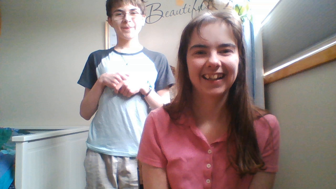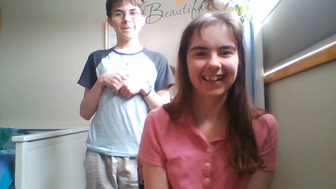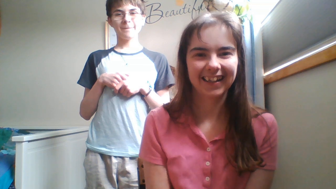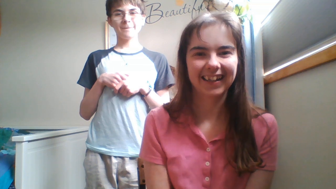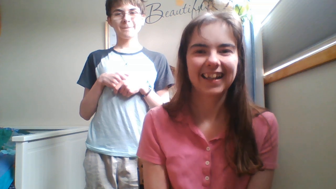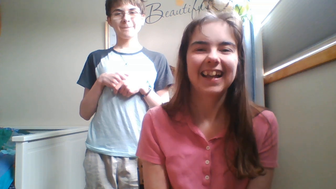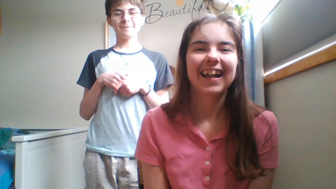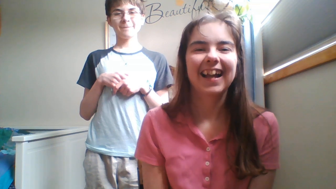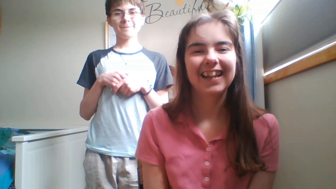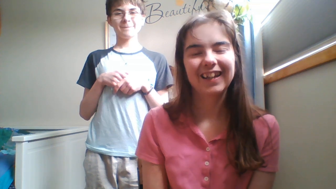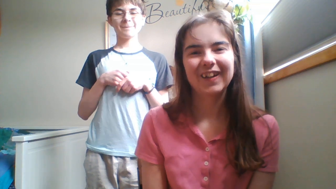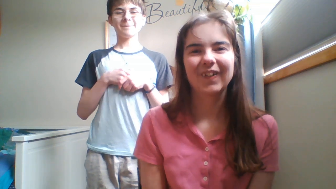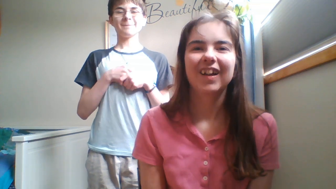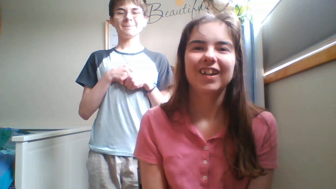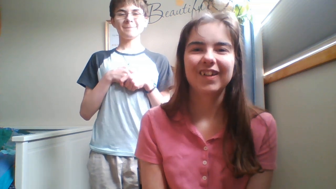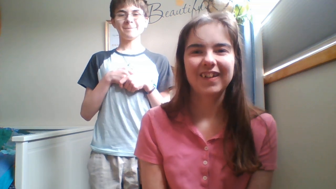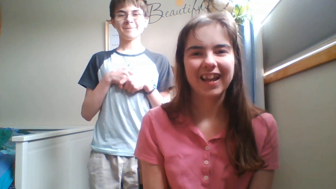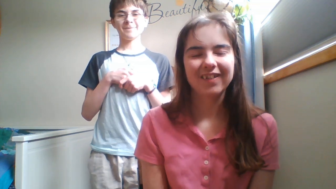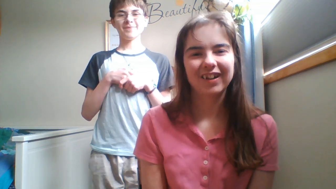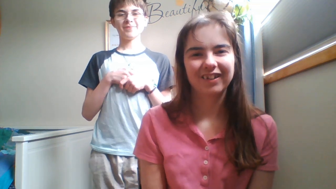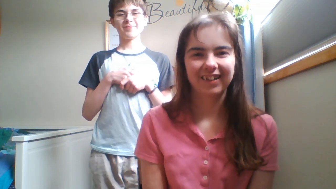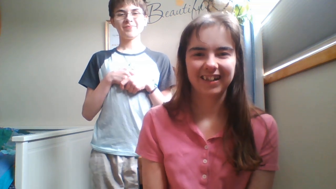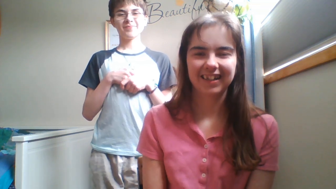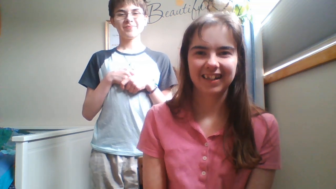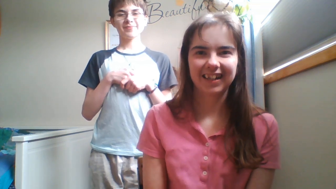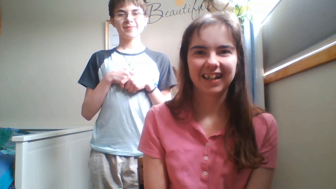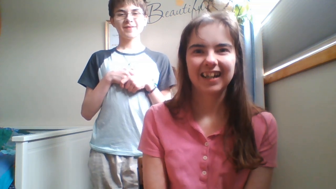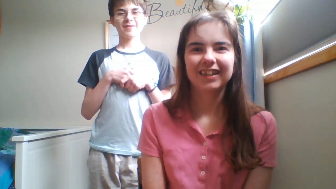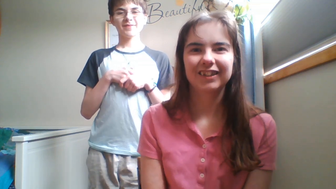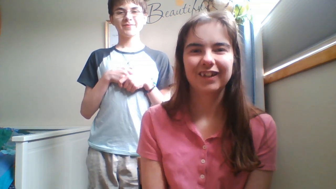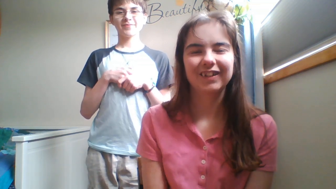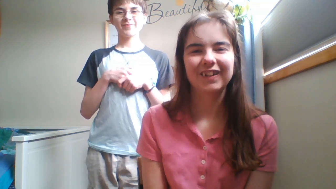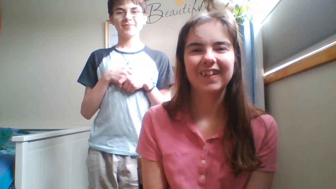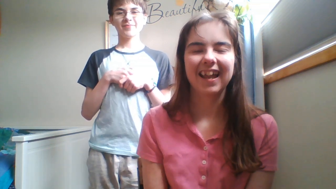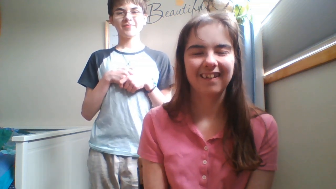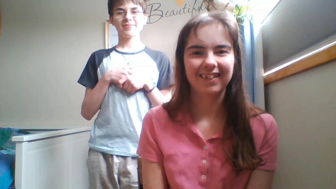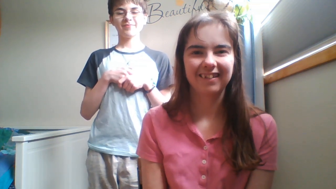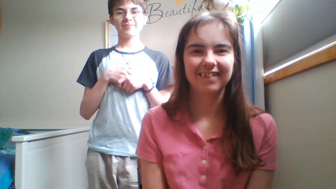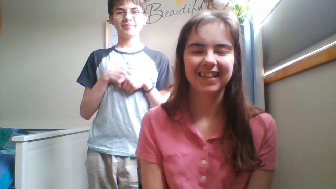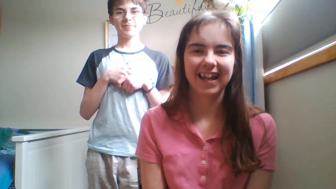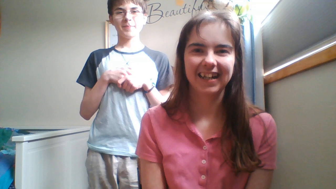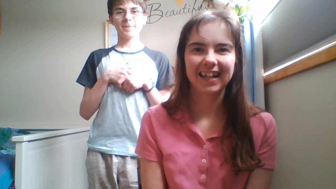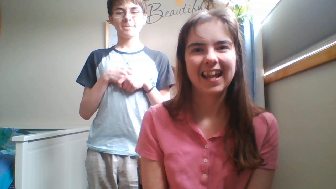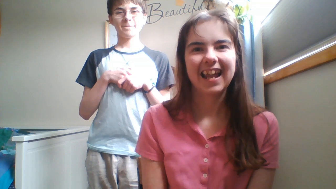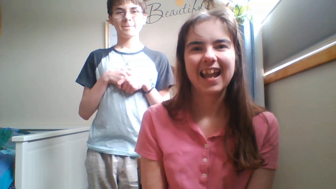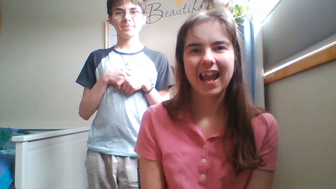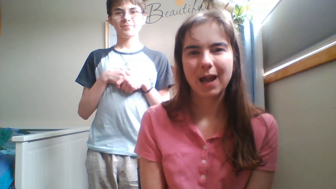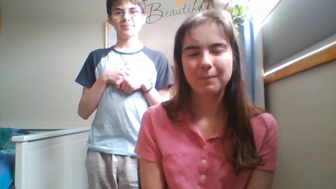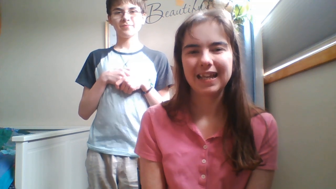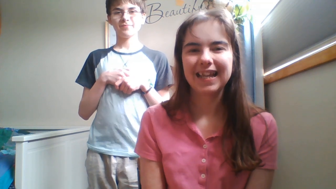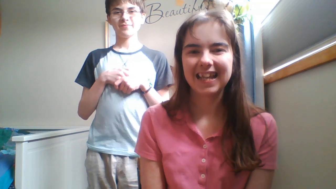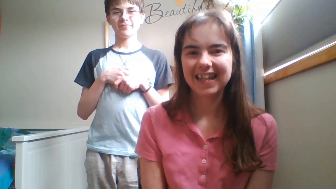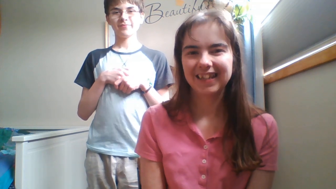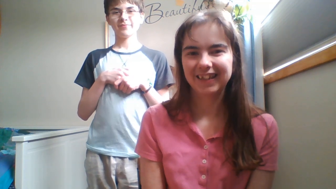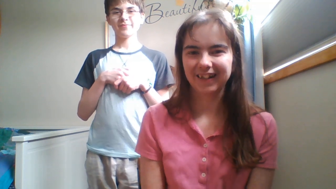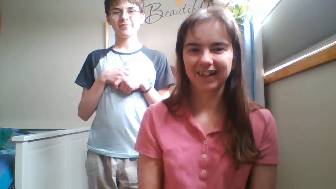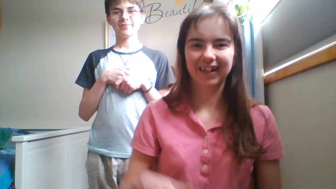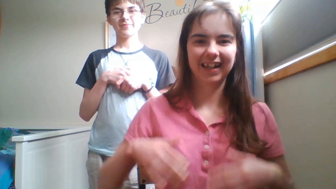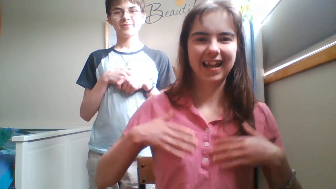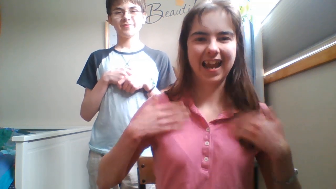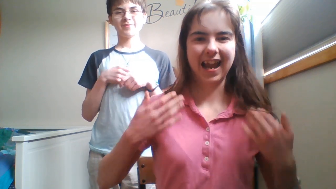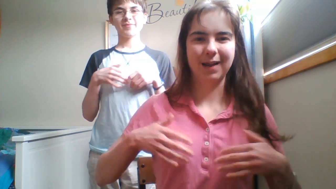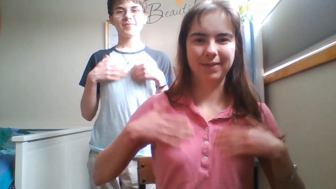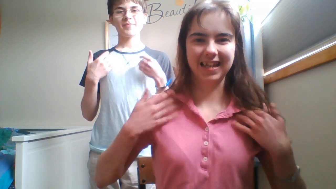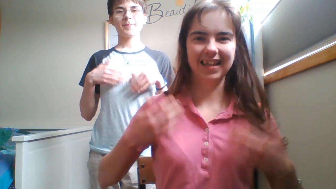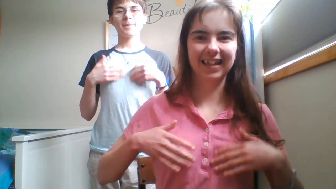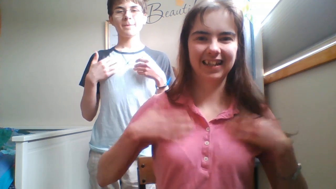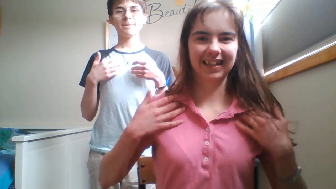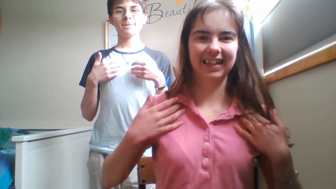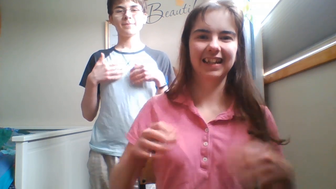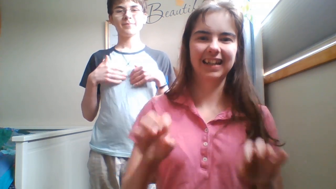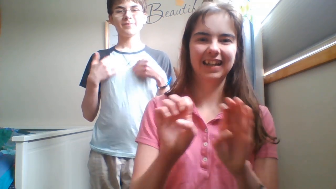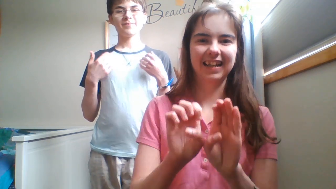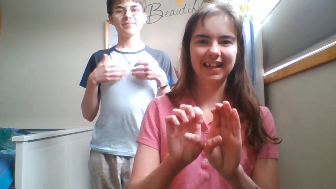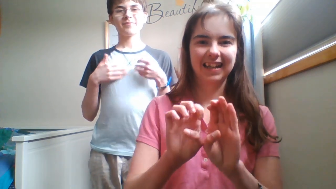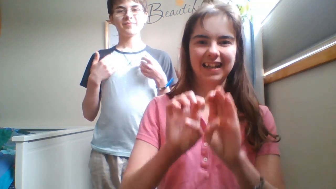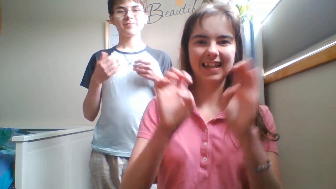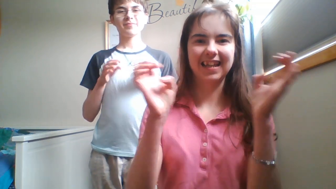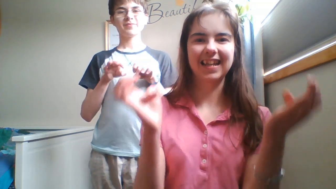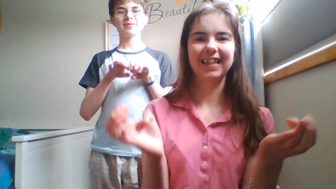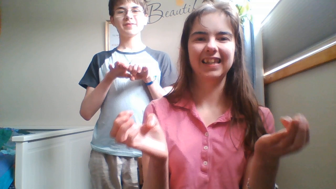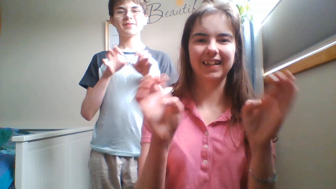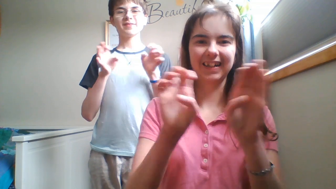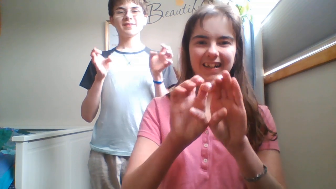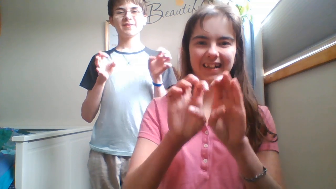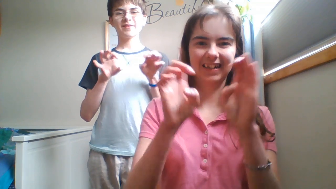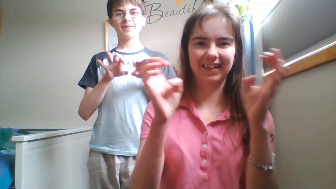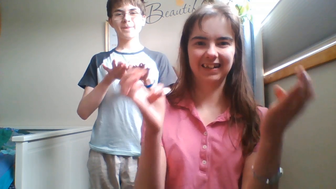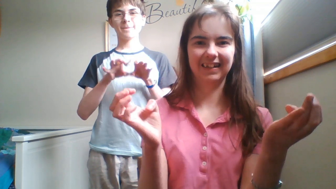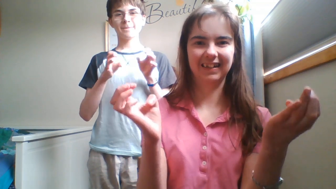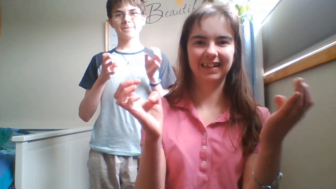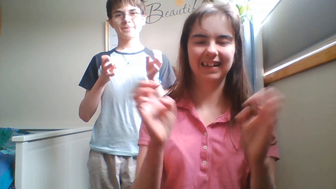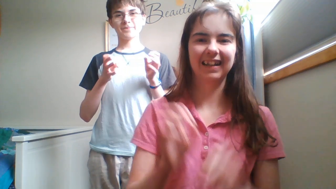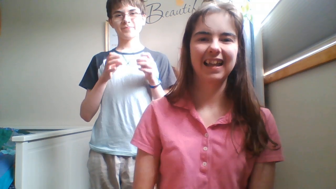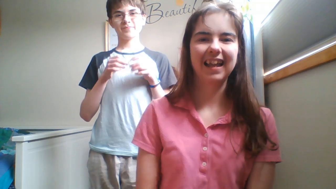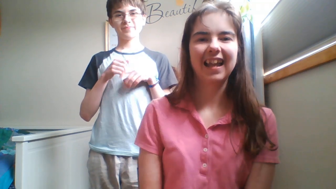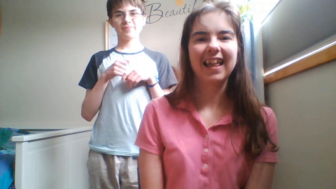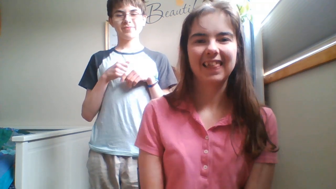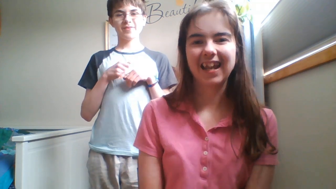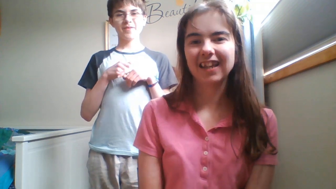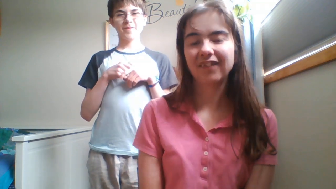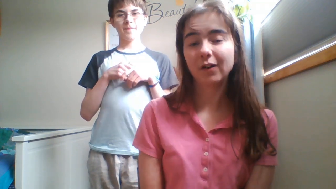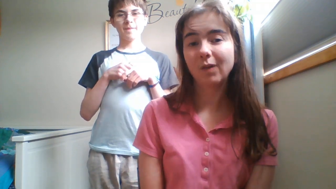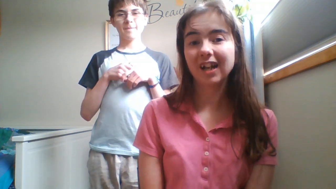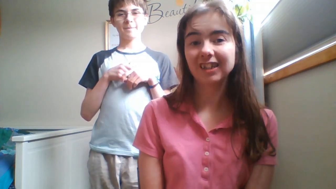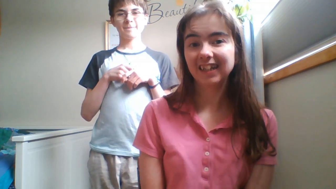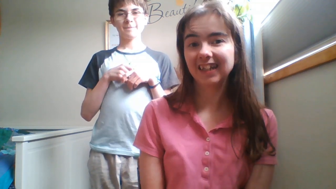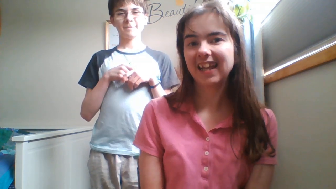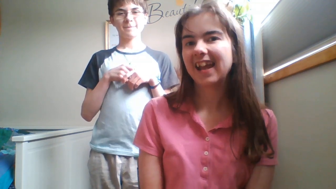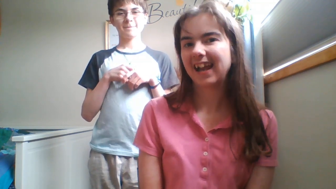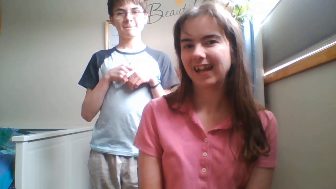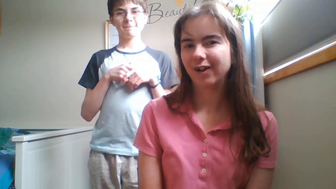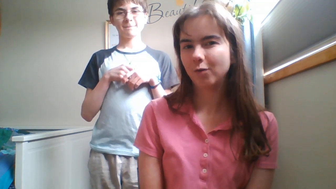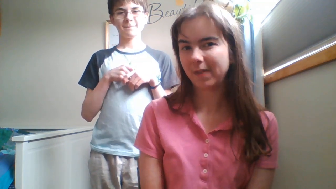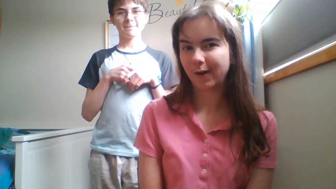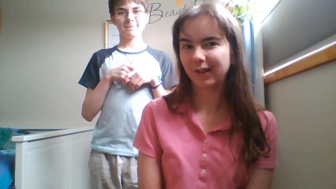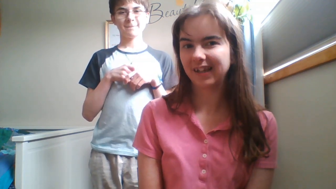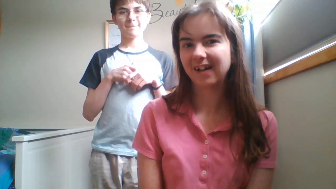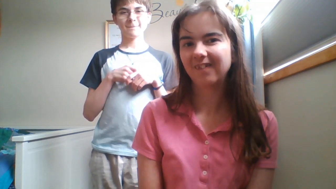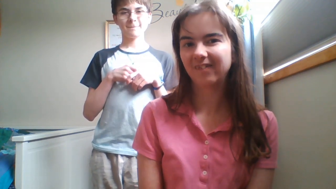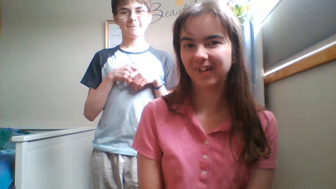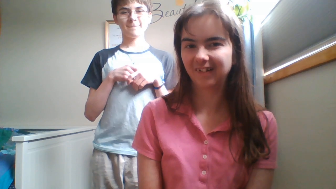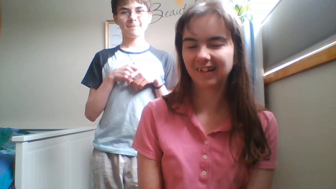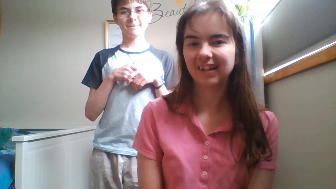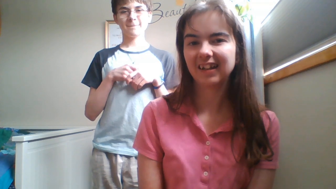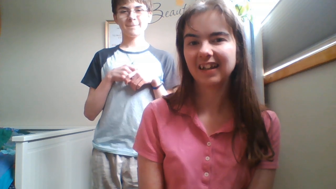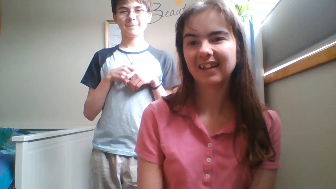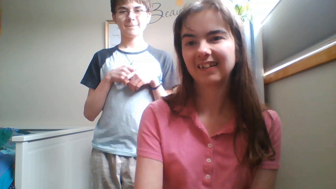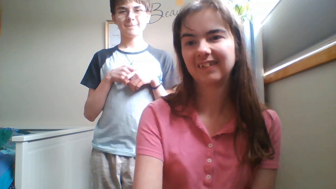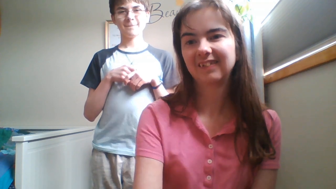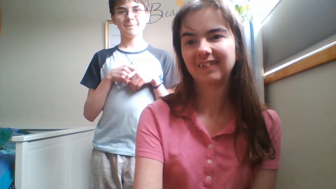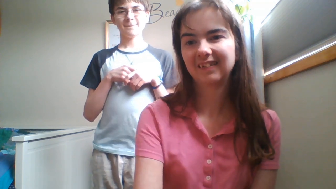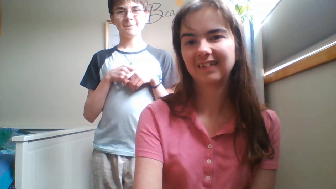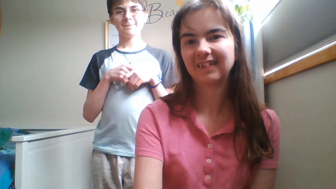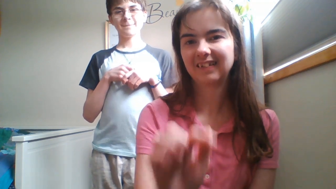Happy Easter